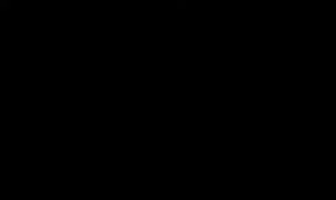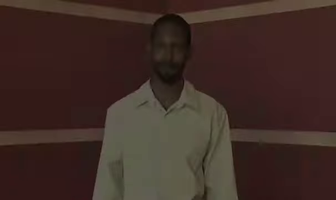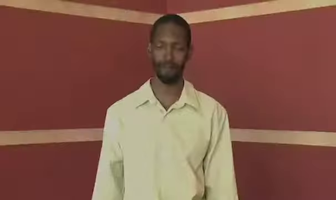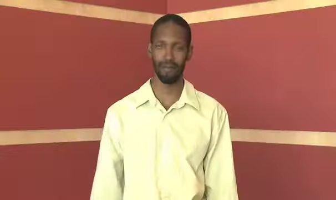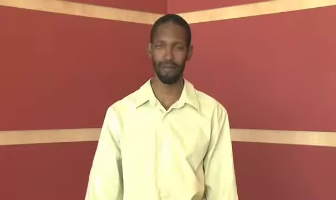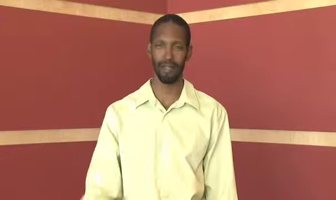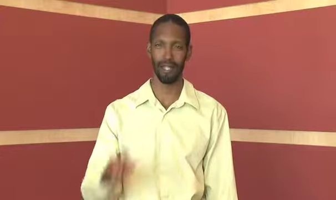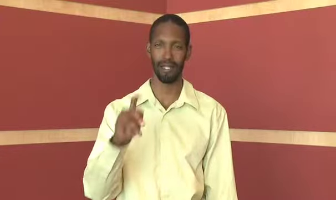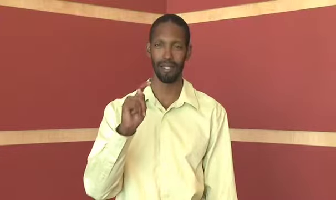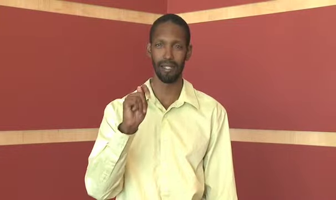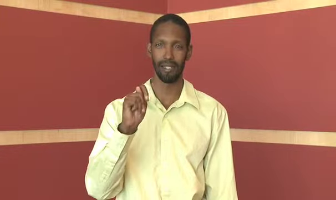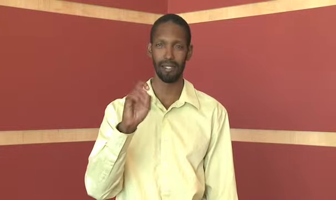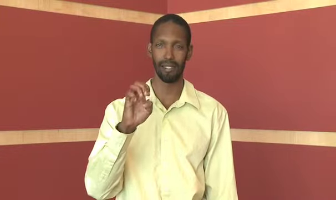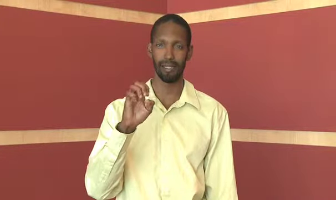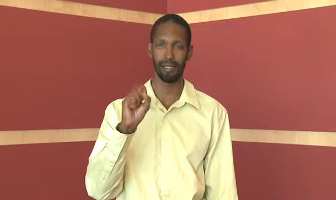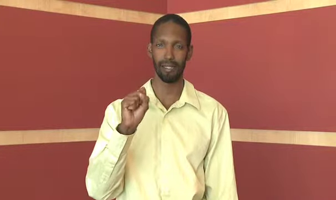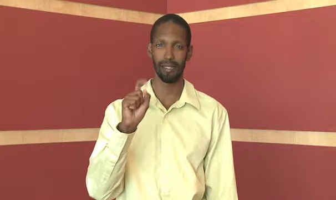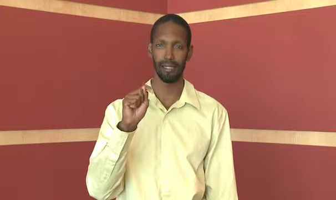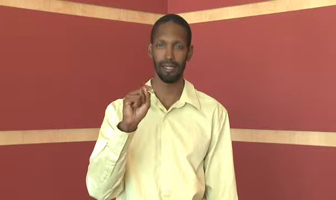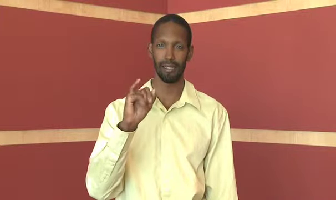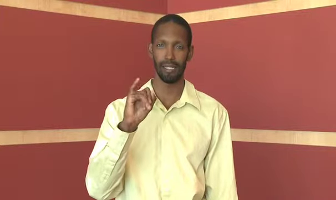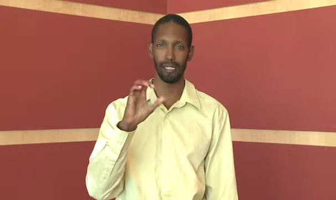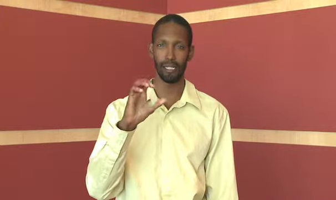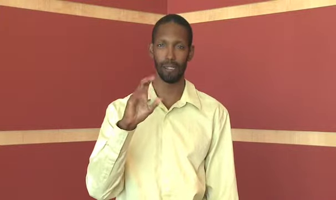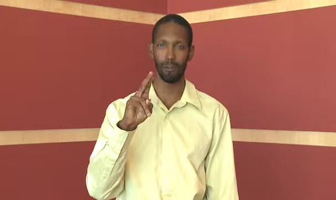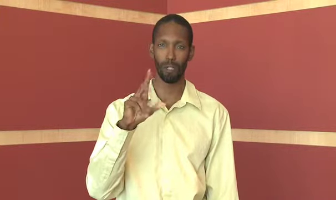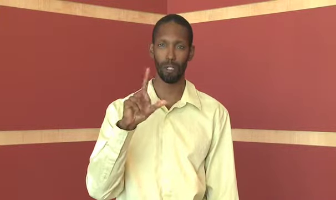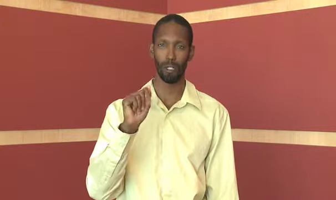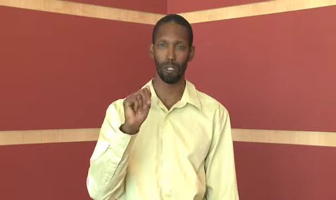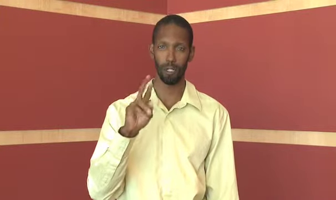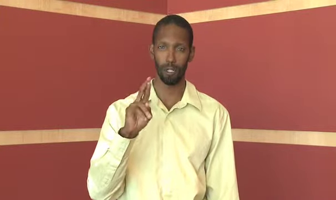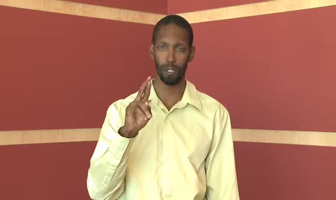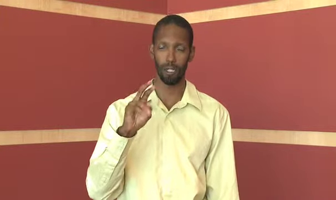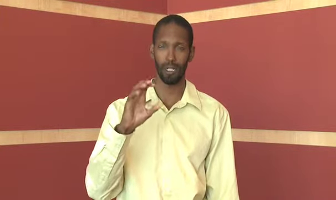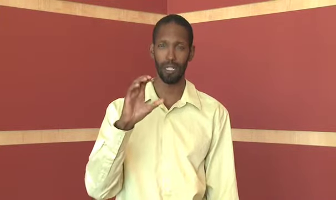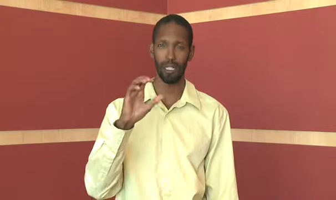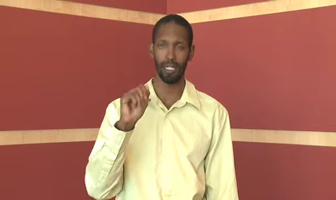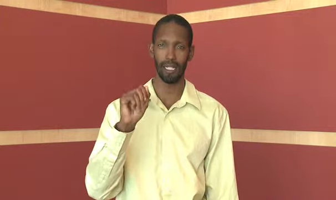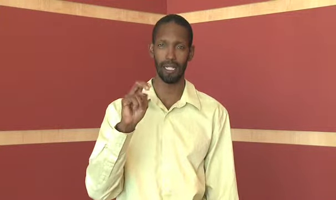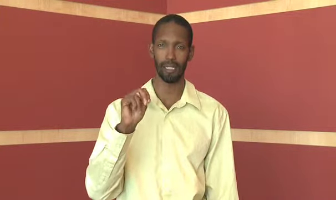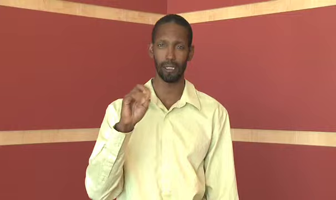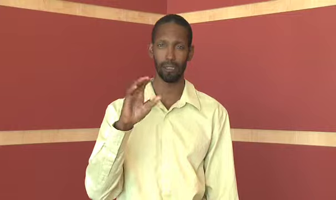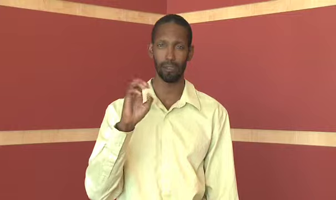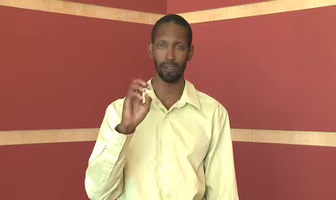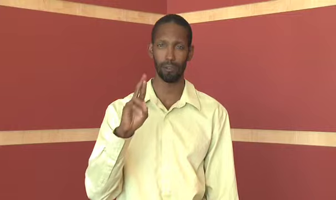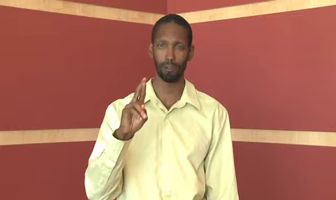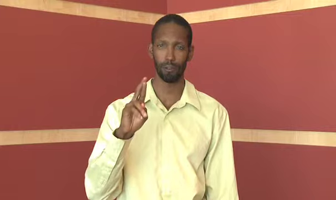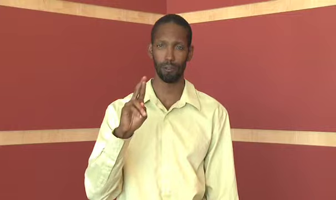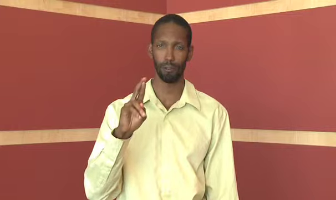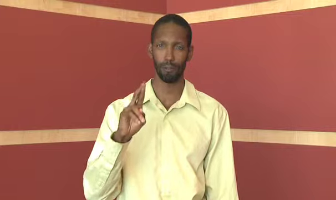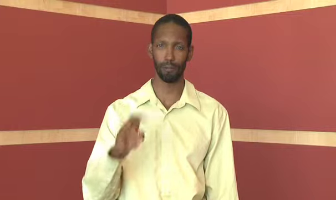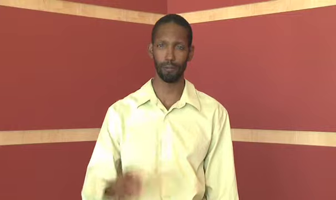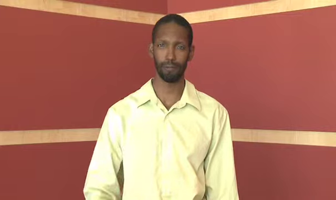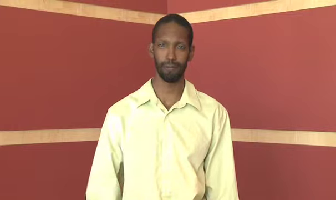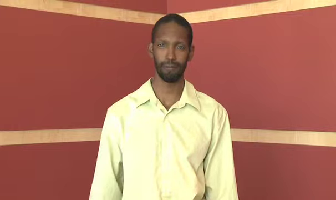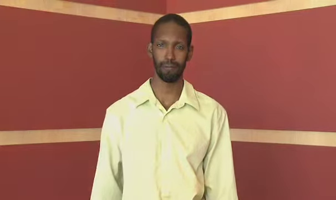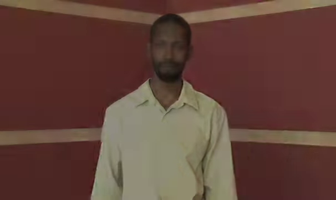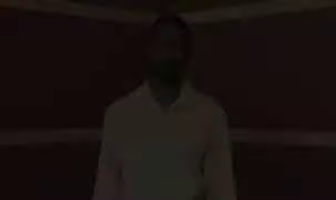Testicular Cancer